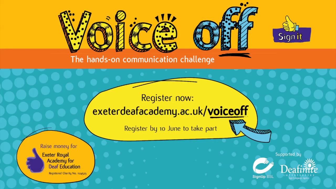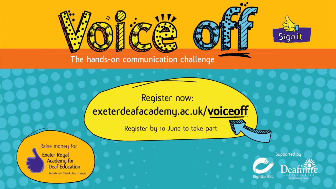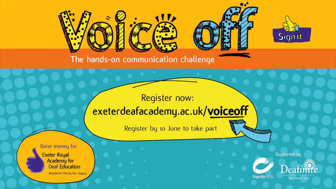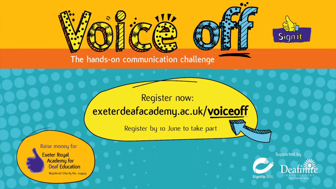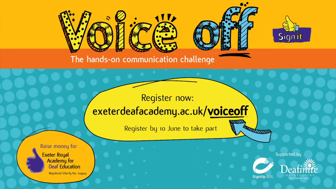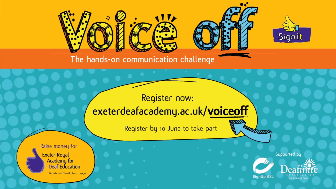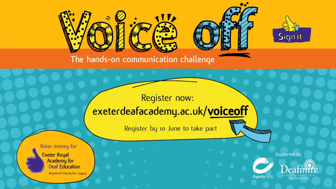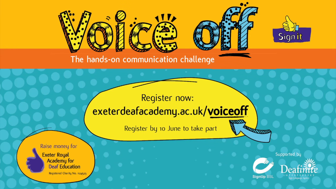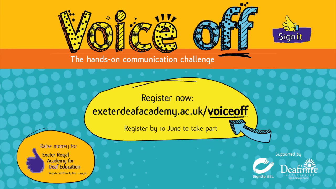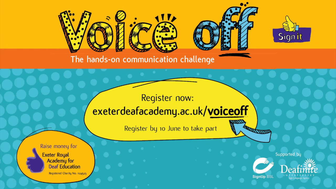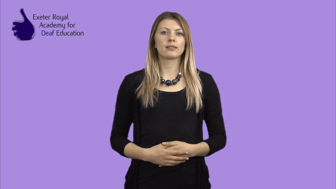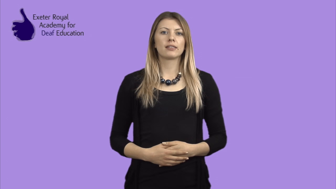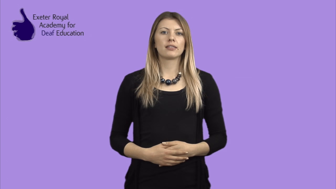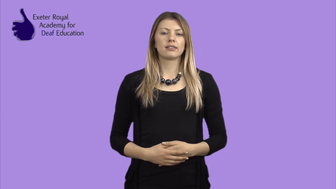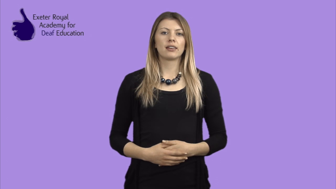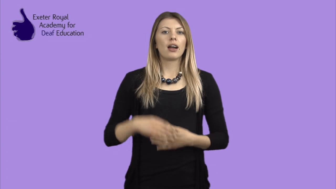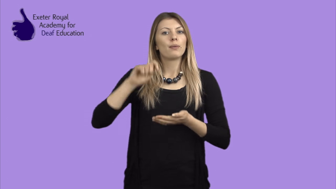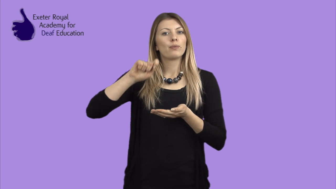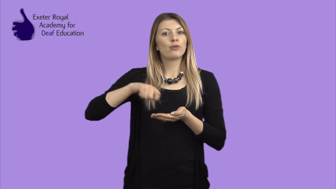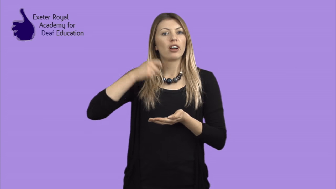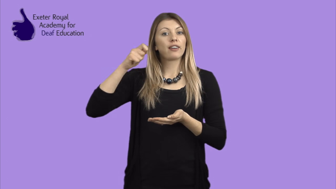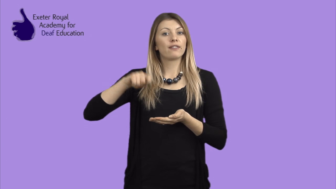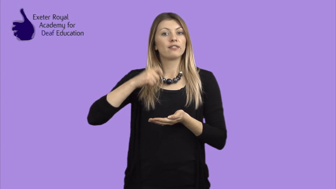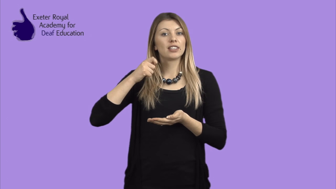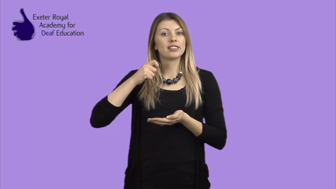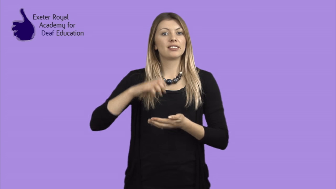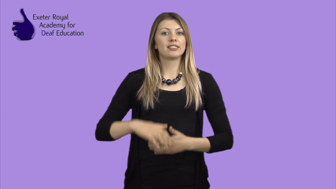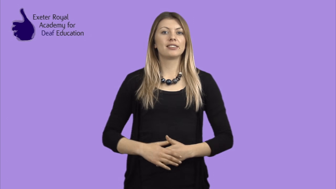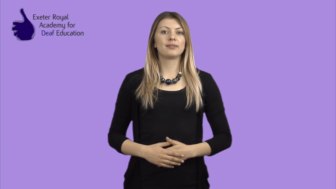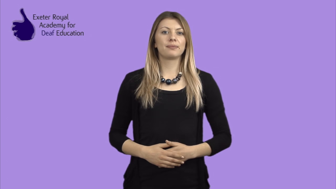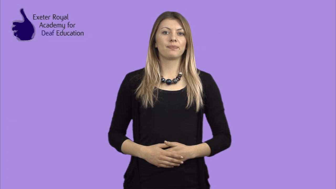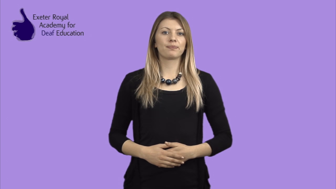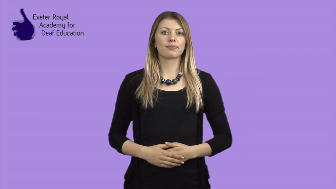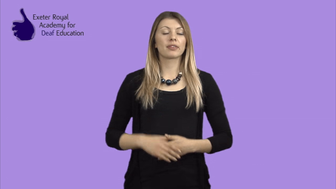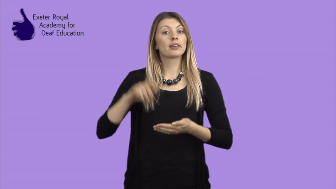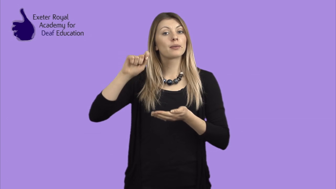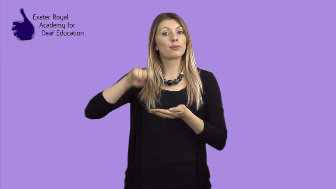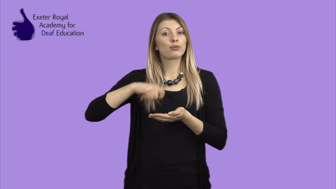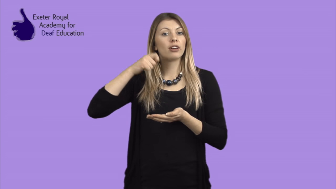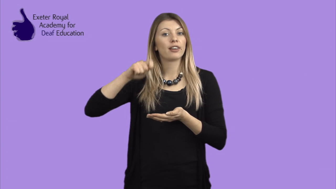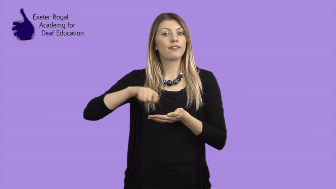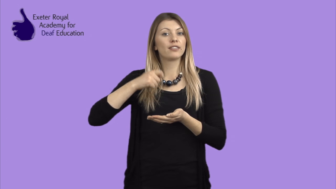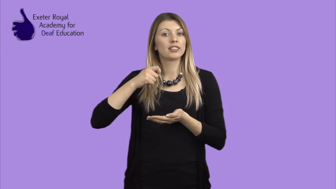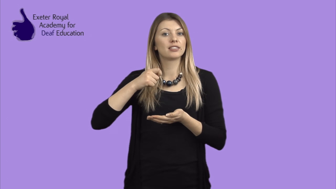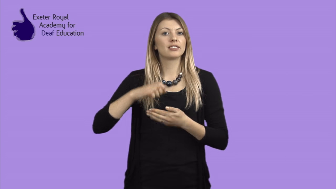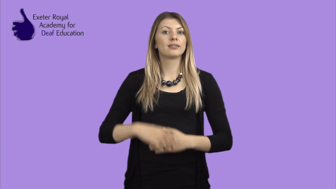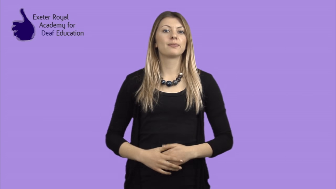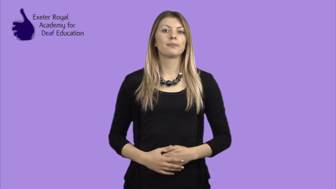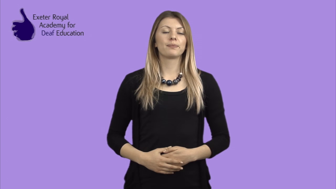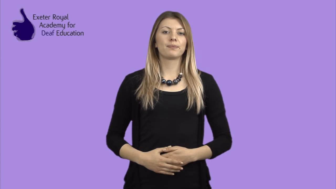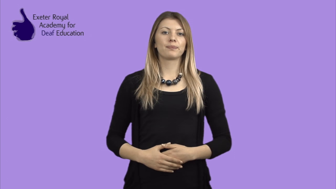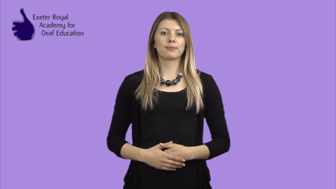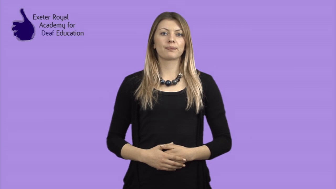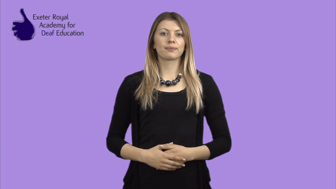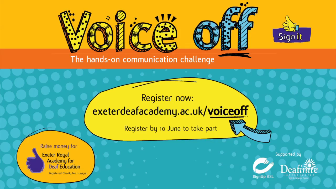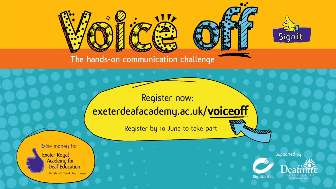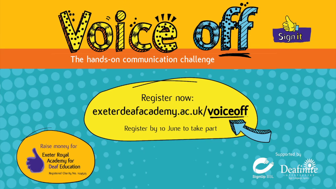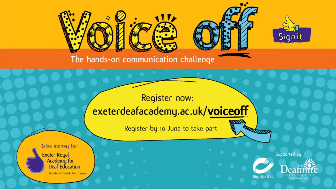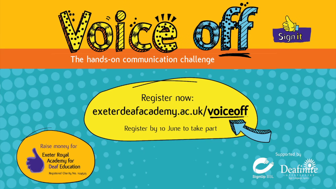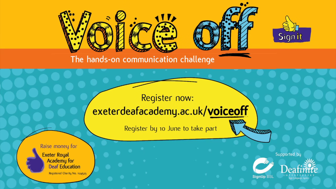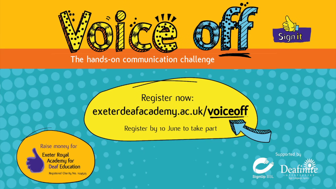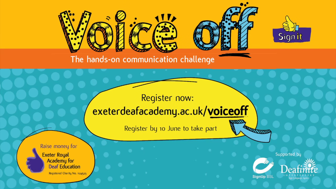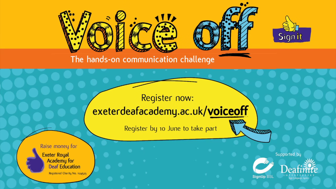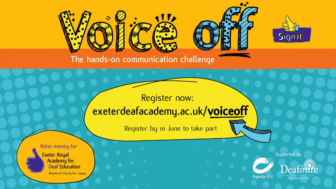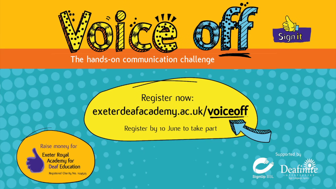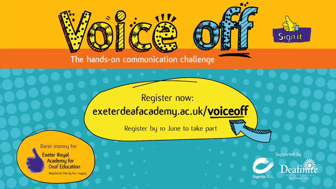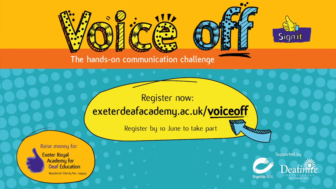Breakfast